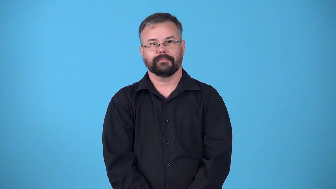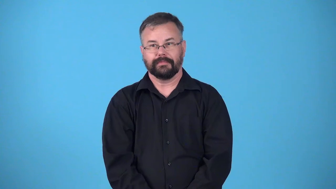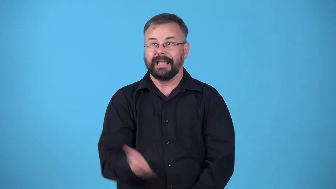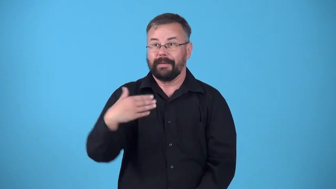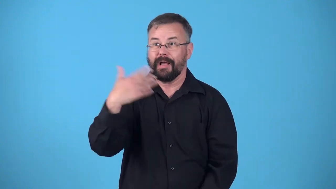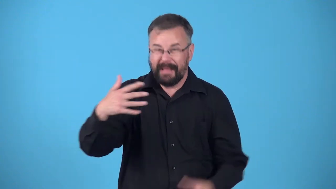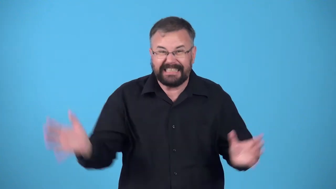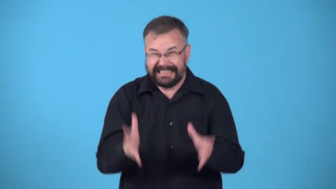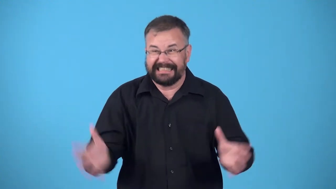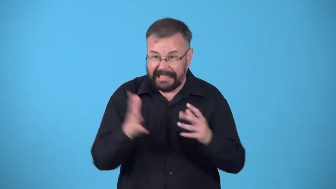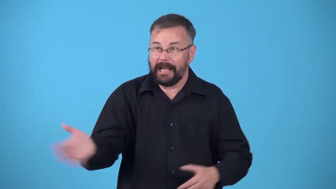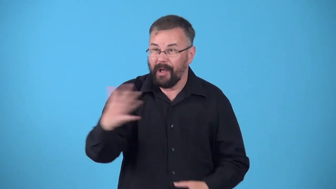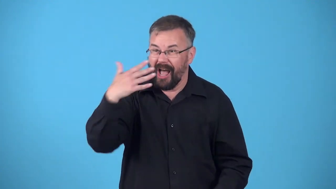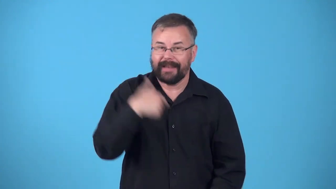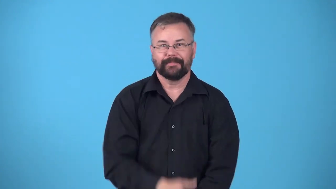come on,c'mon